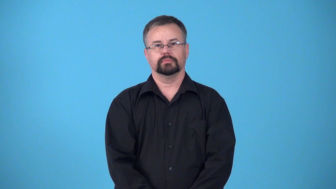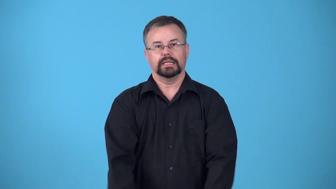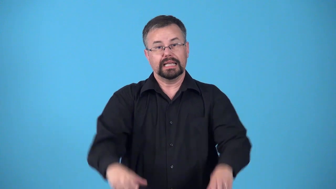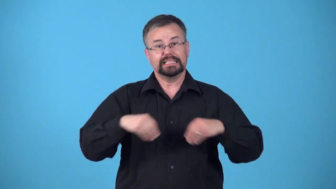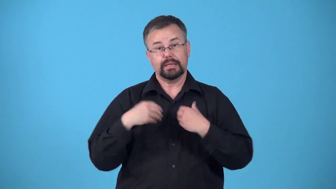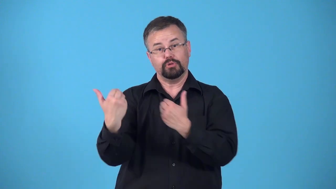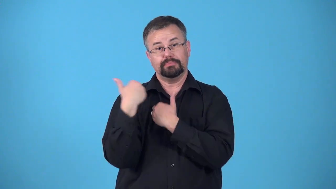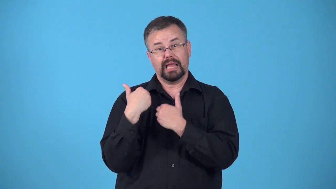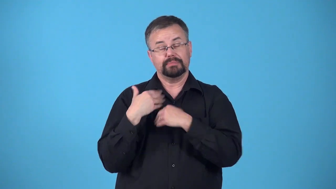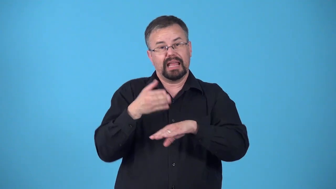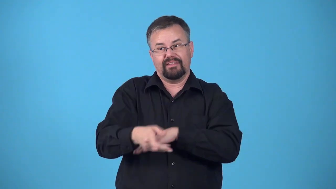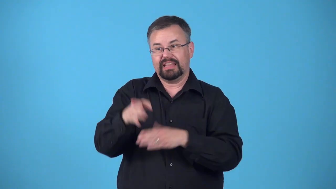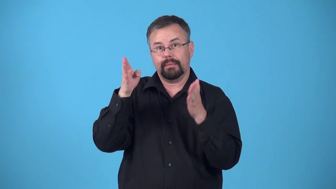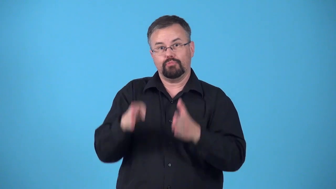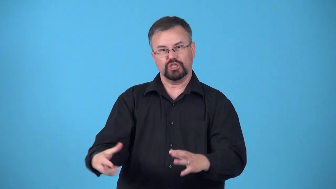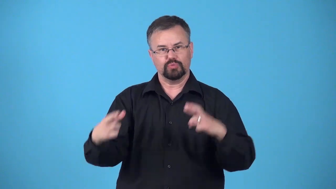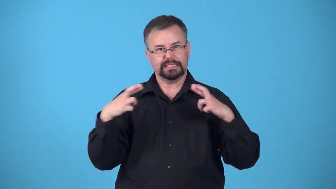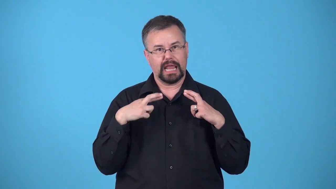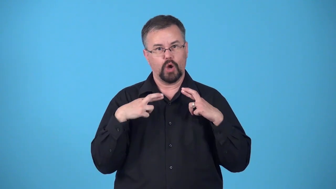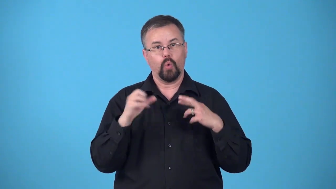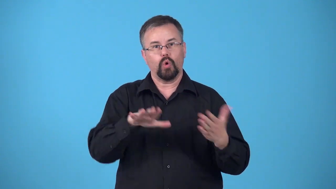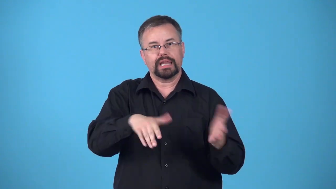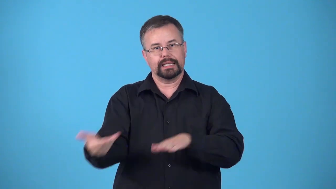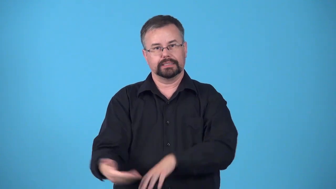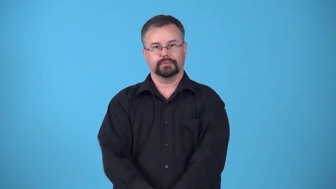take up the torch